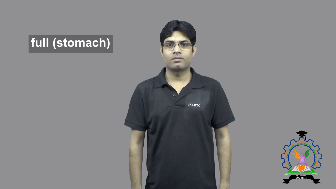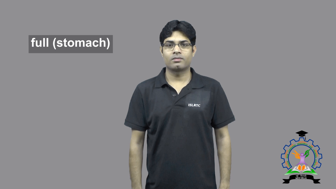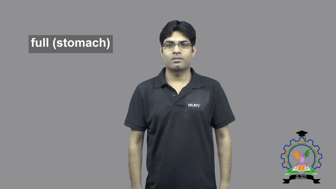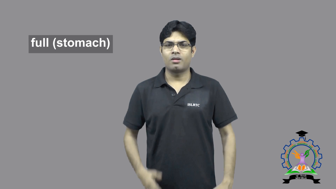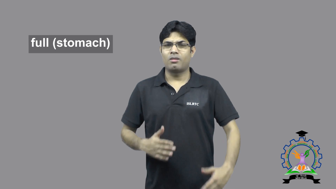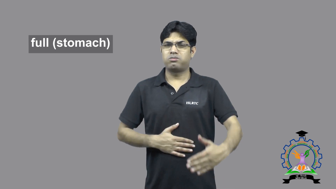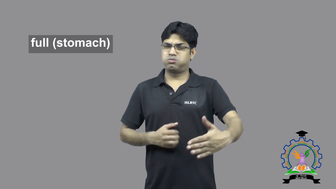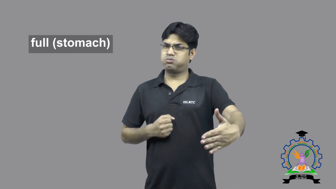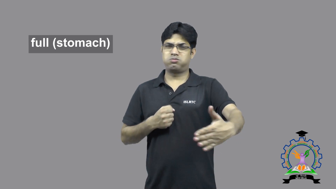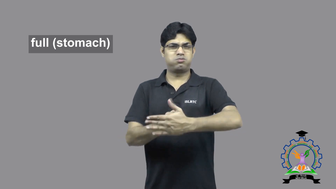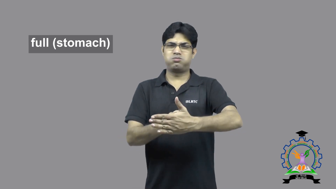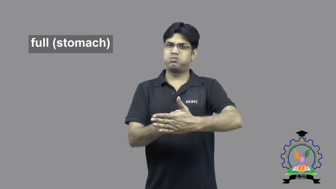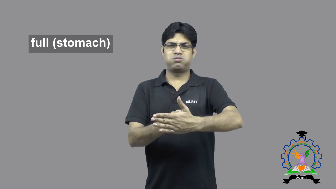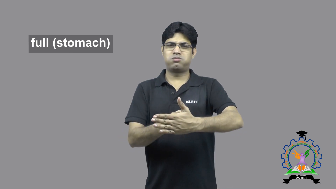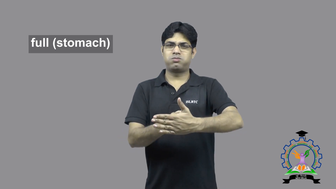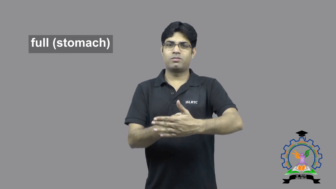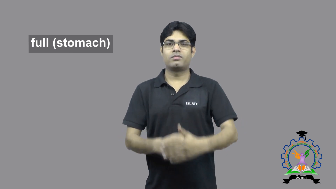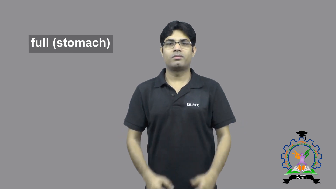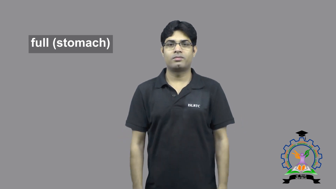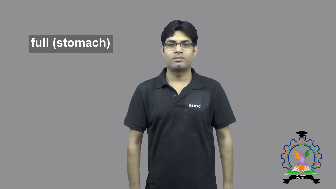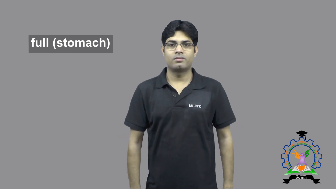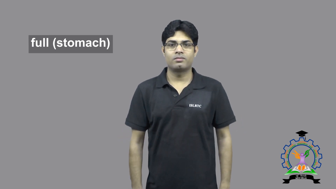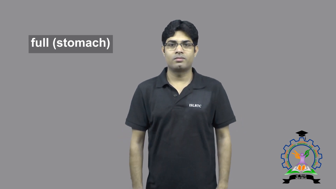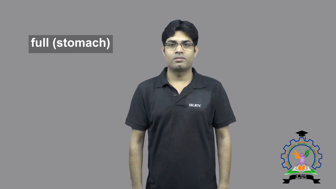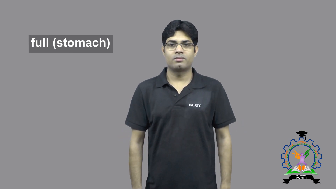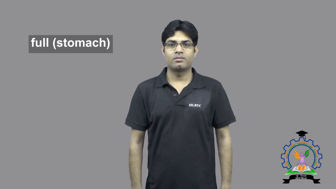full stomach sign 1